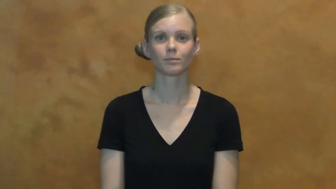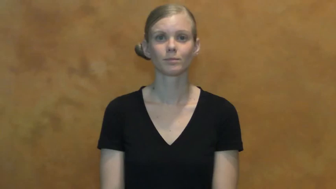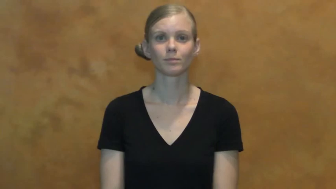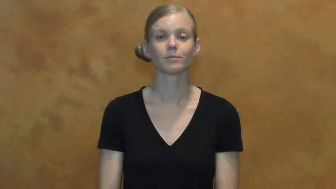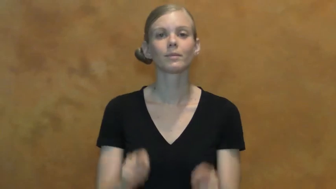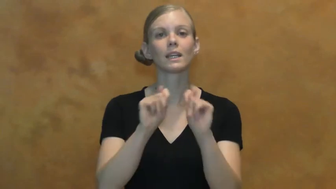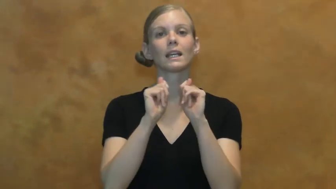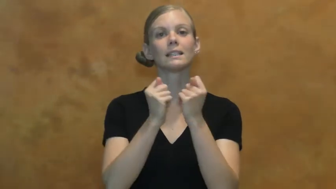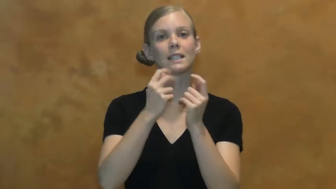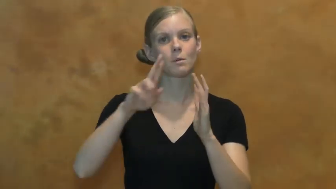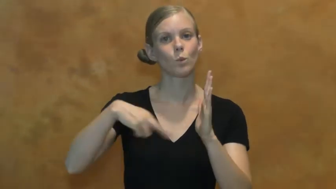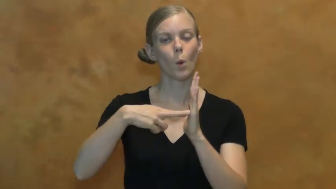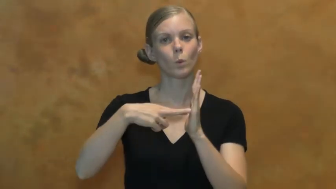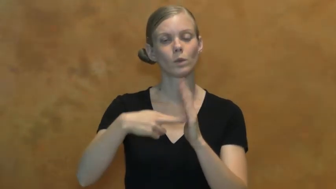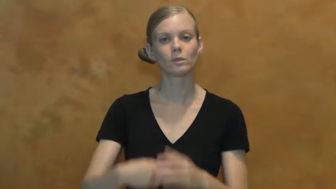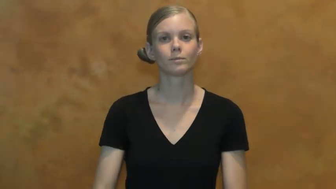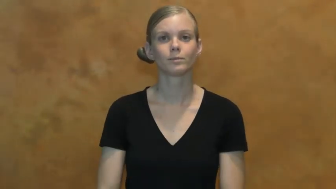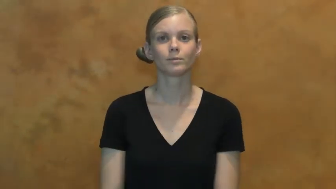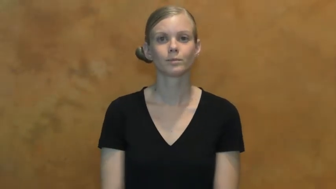team role